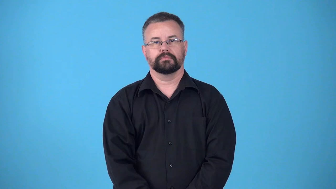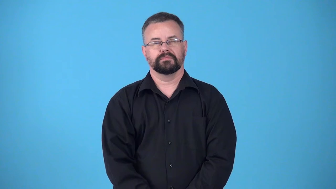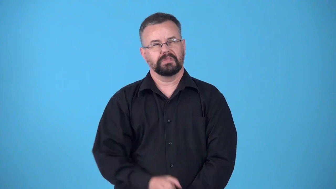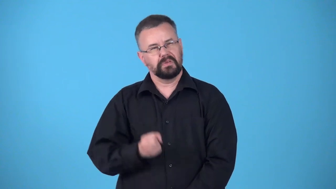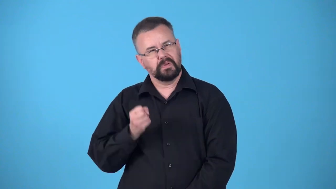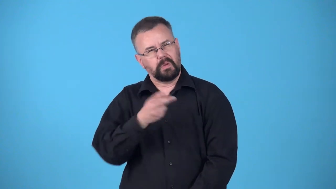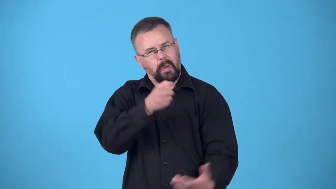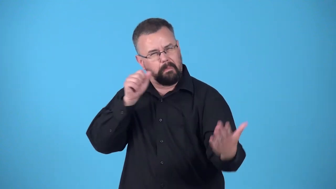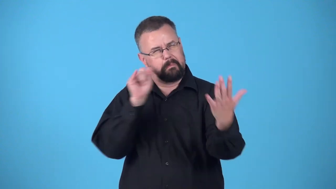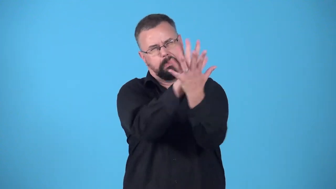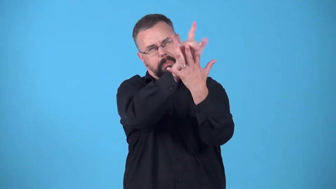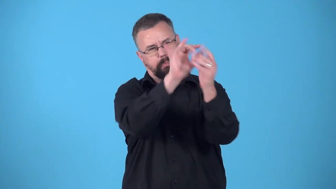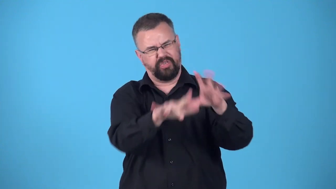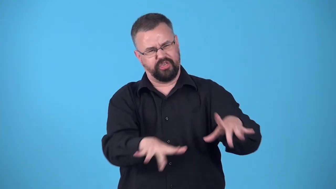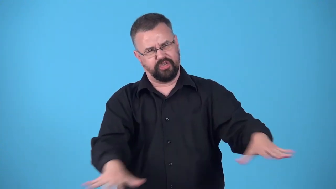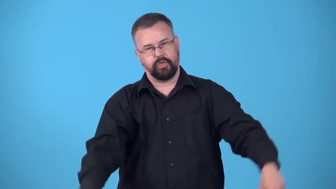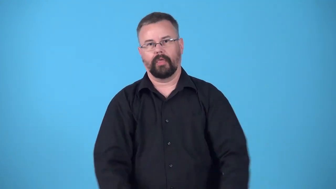dash-throw violently to break